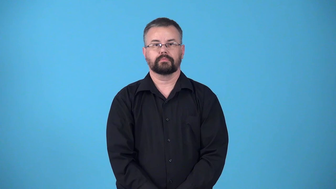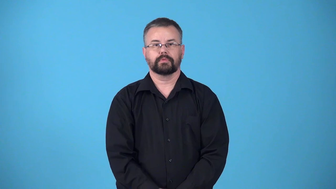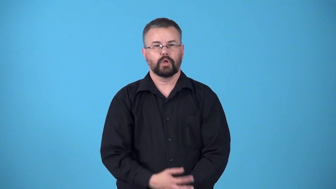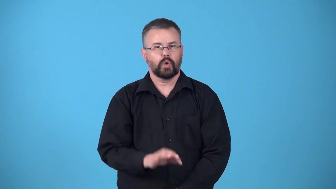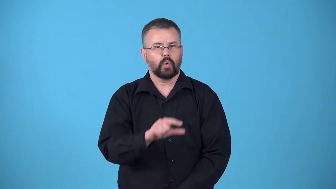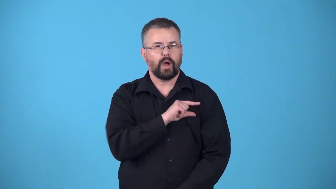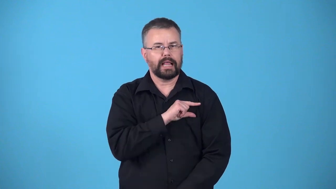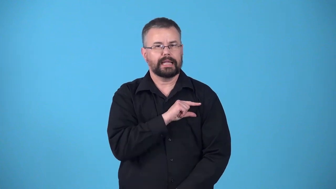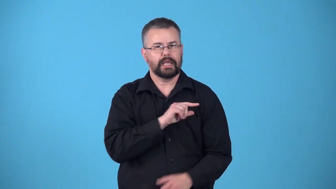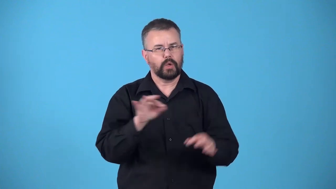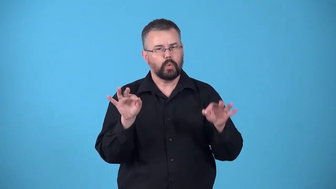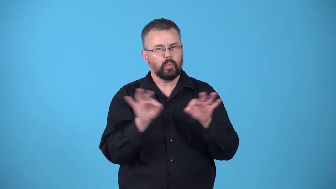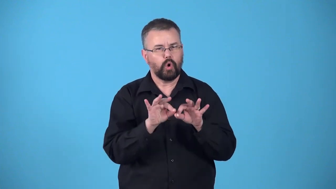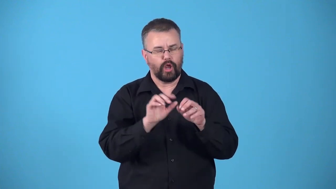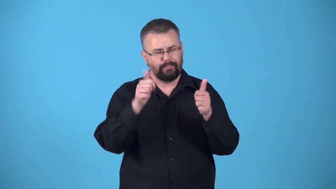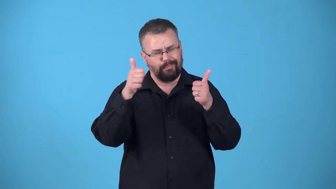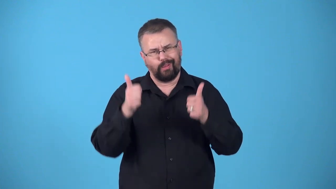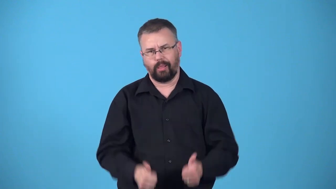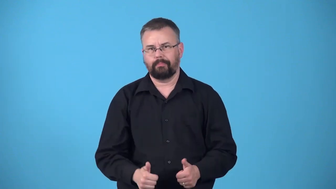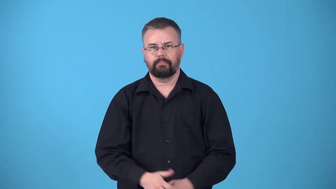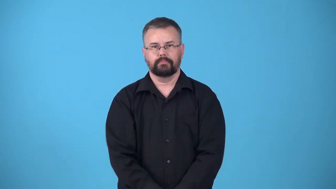from the sublime to the ridiculous